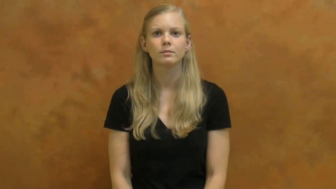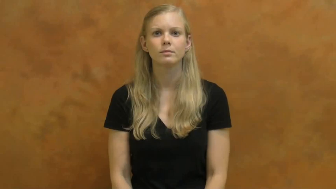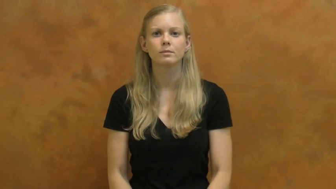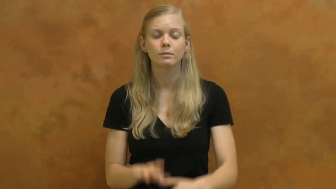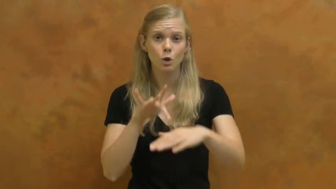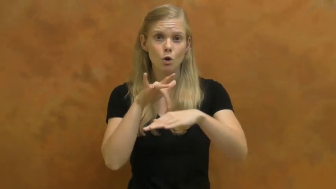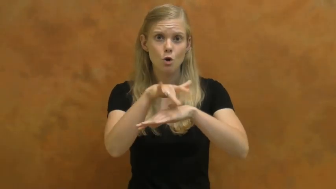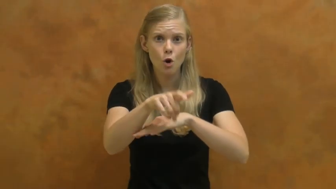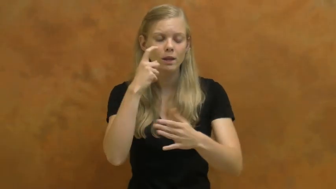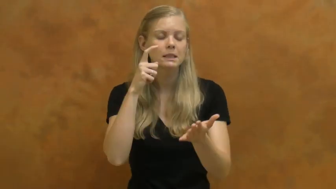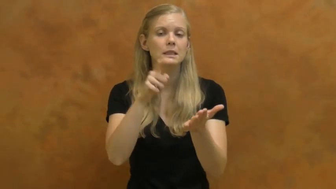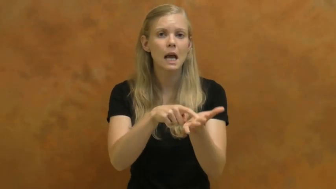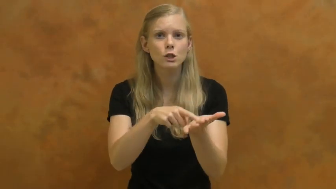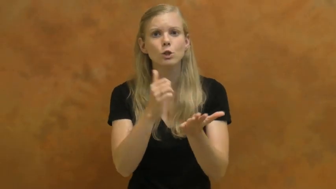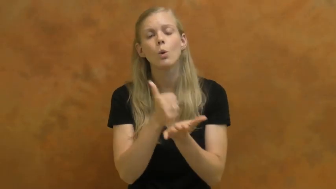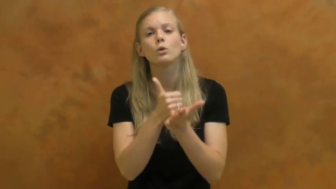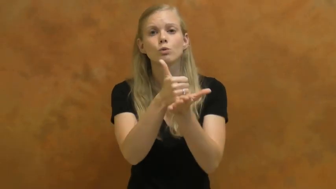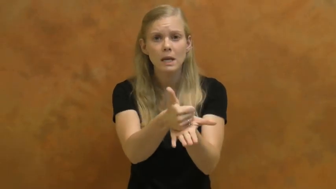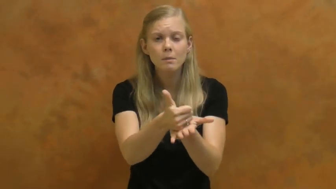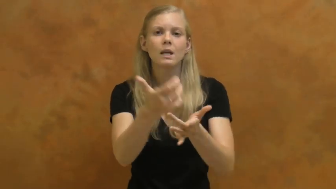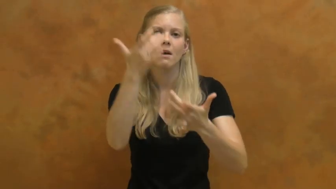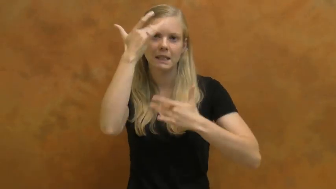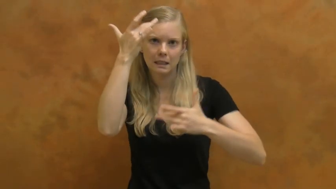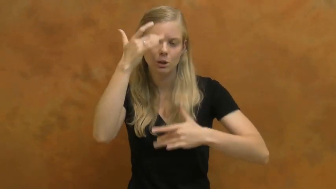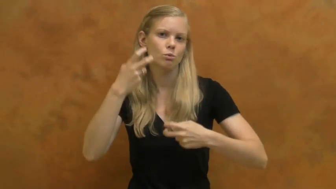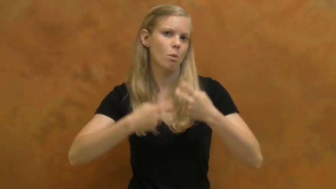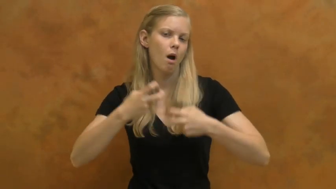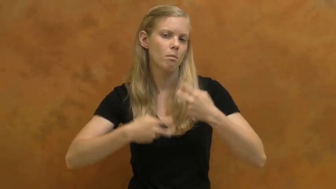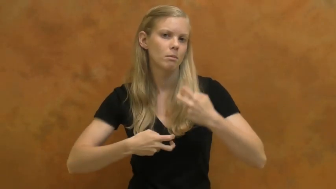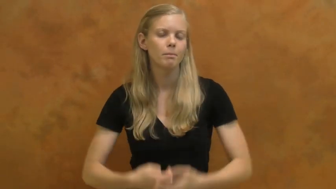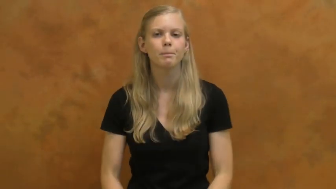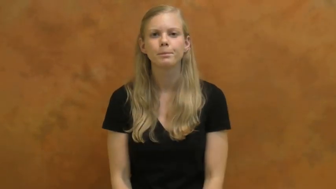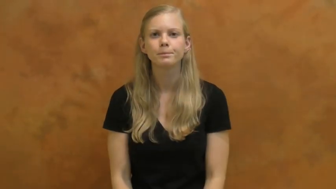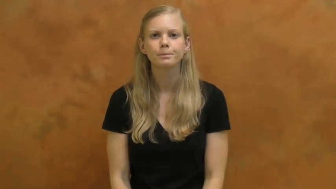early intervention